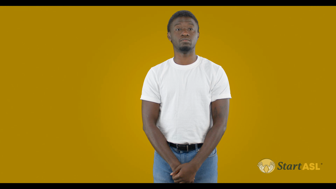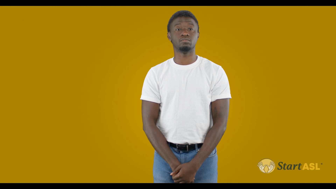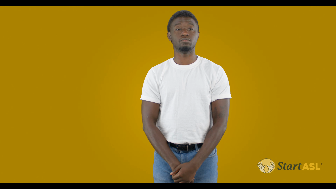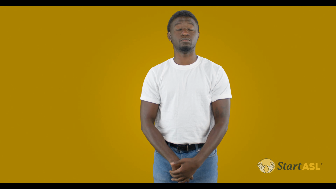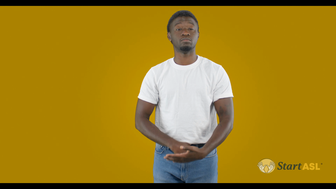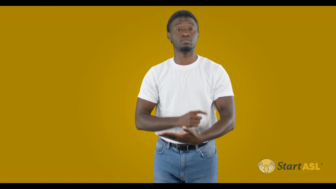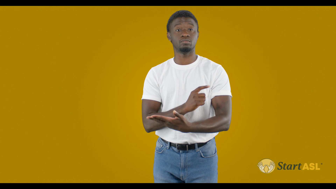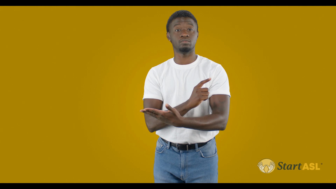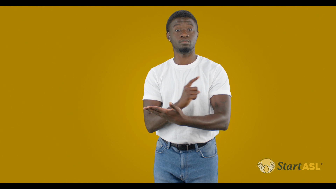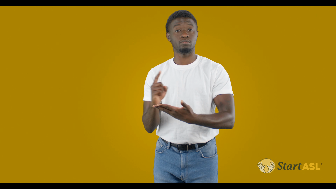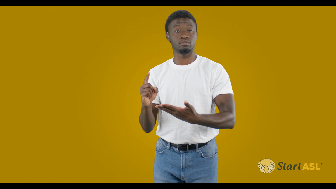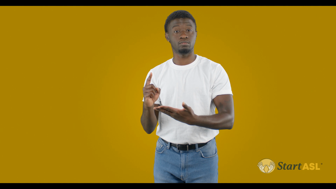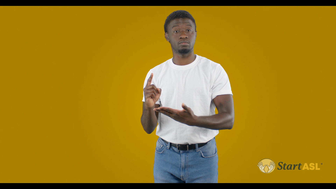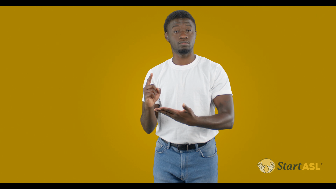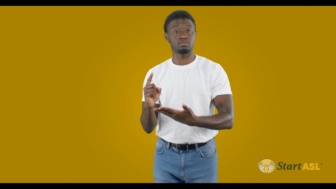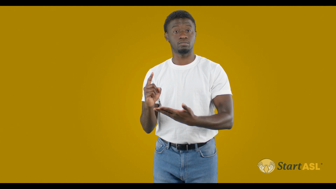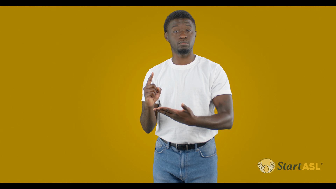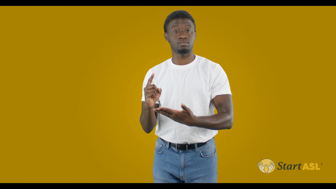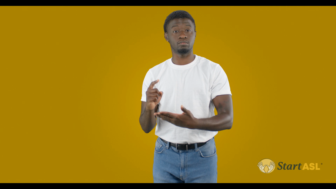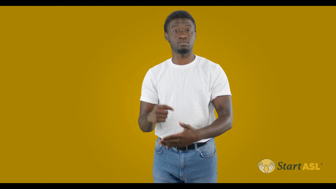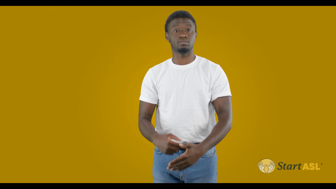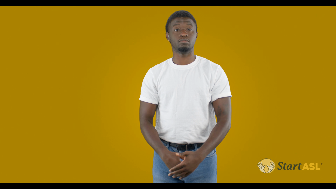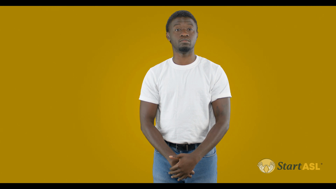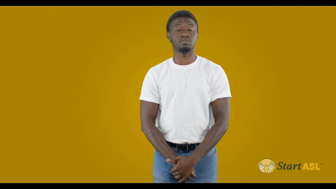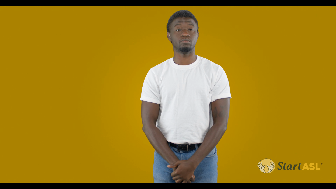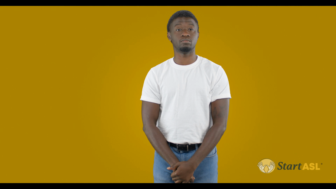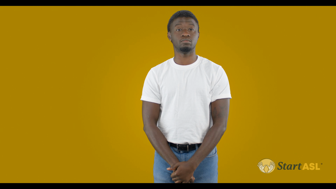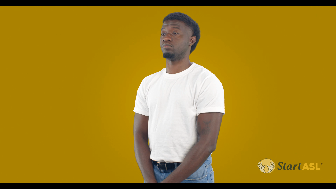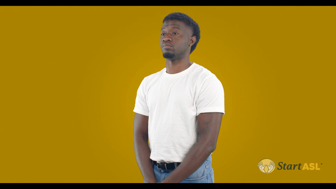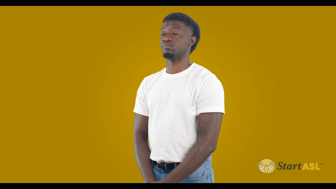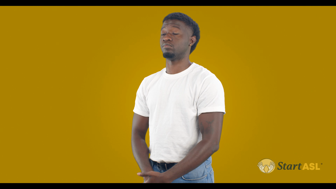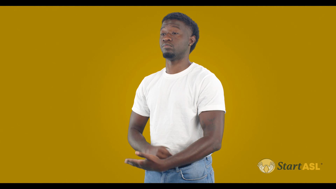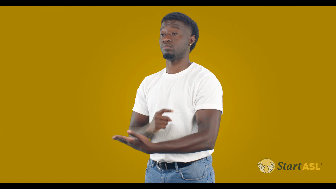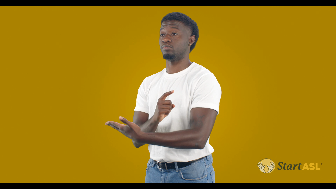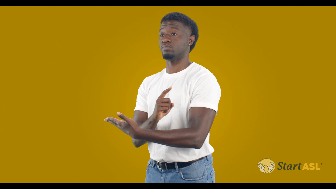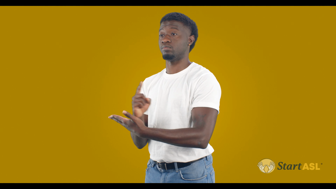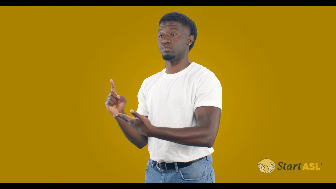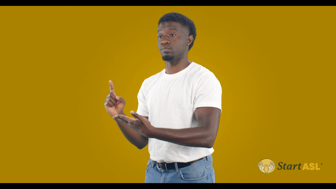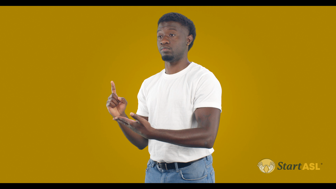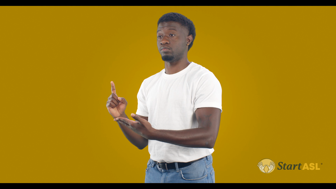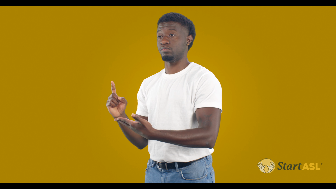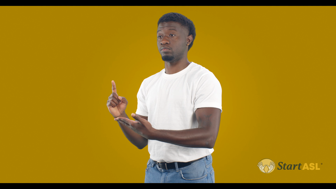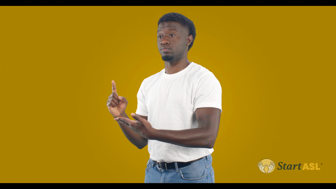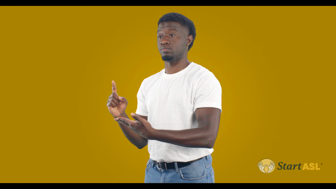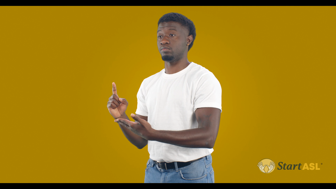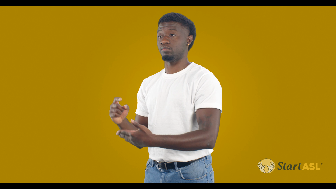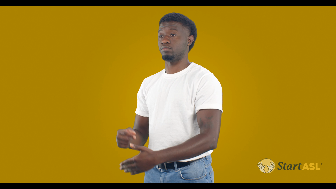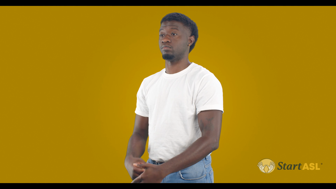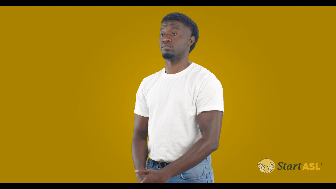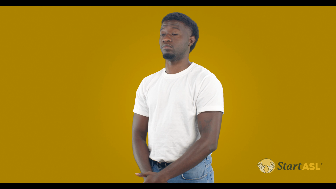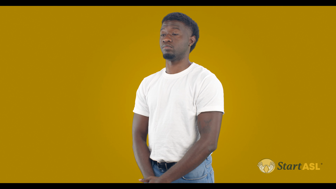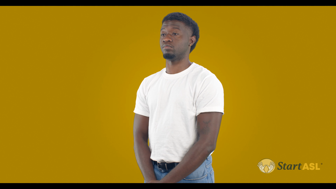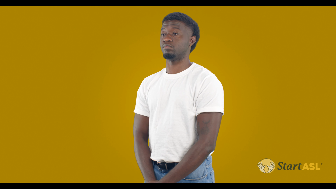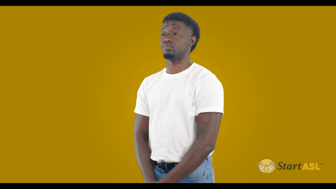week